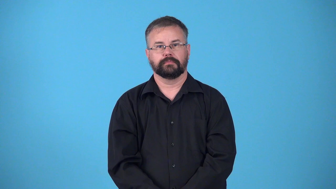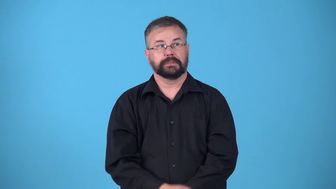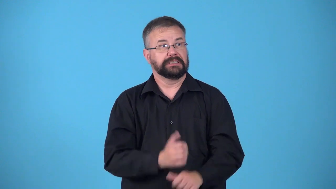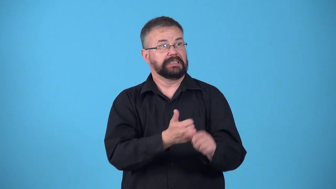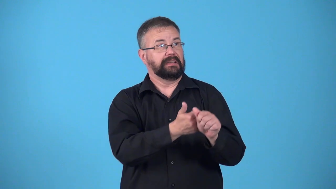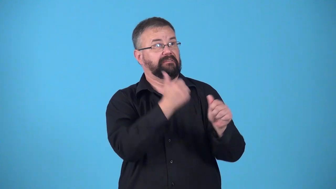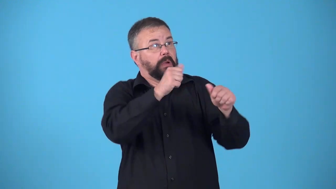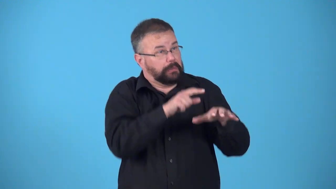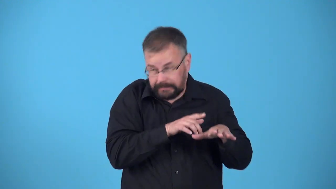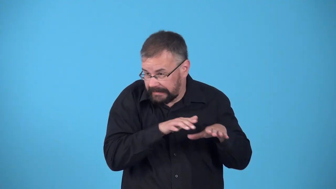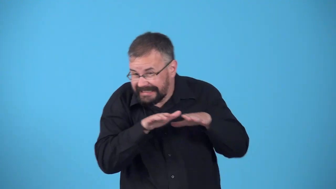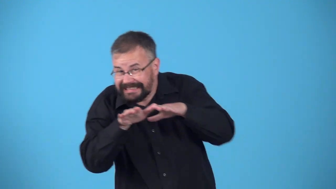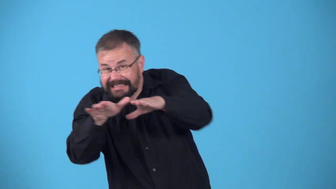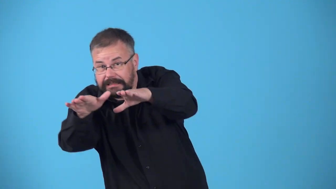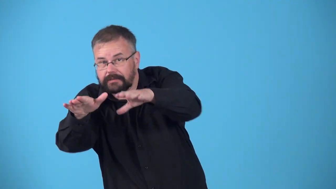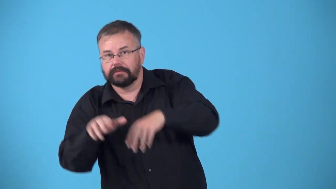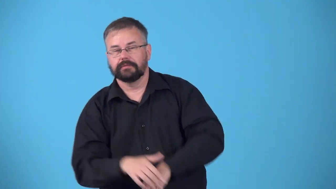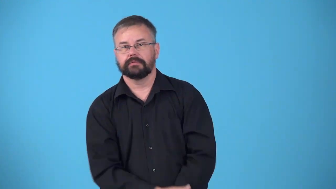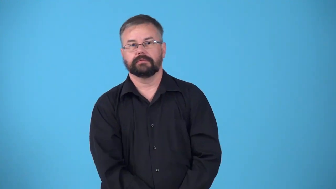dive